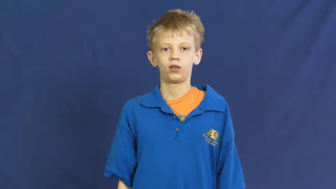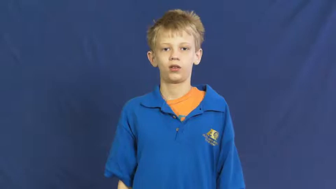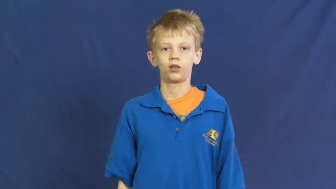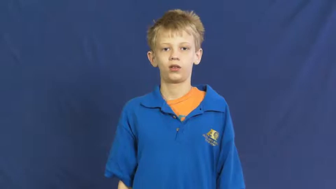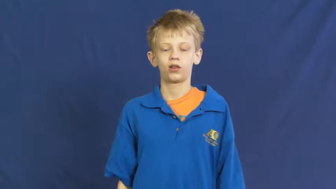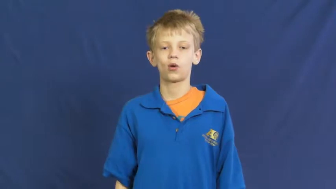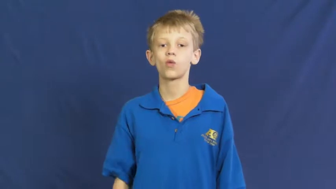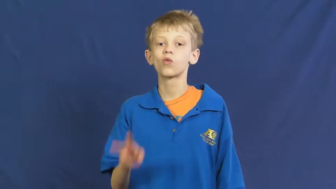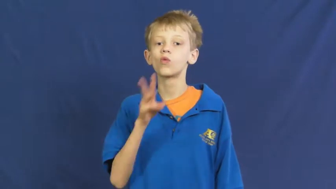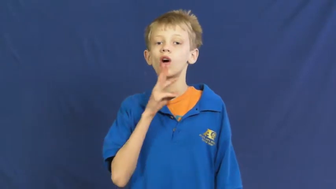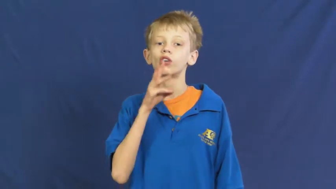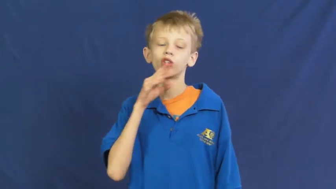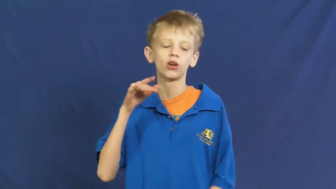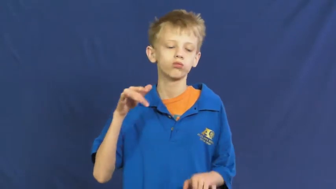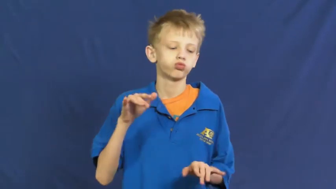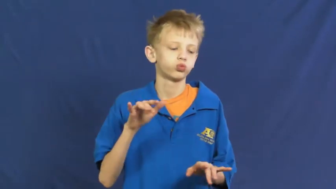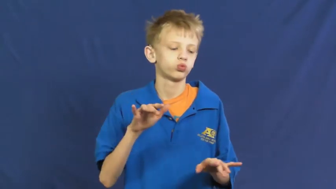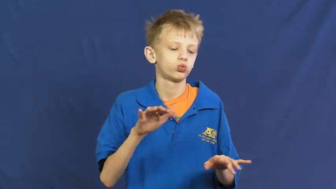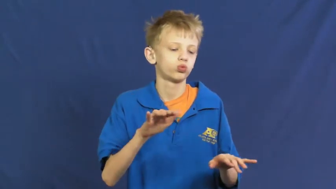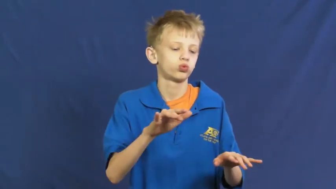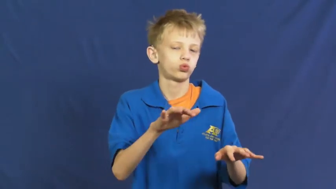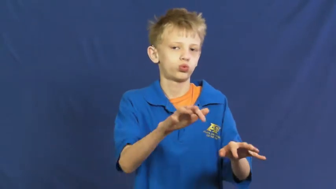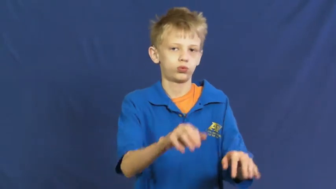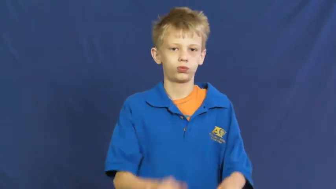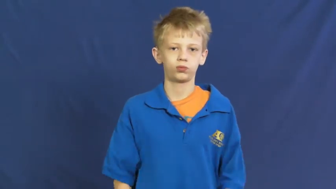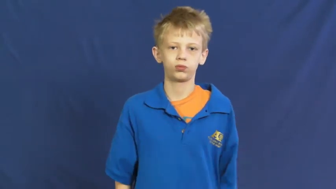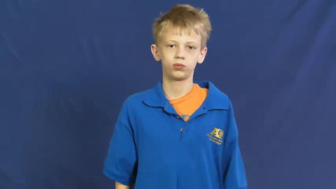stream,beck,rill,rivulet,runlet-water